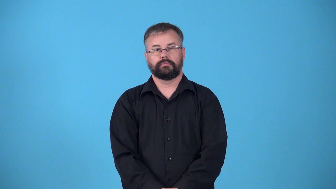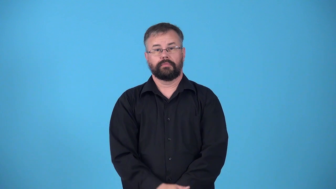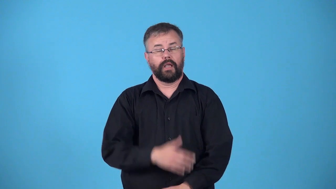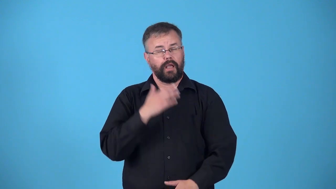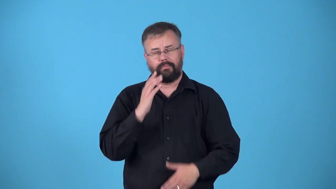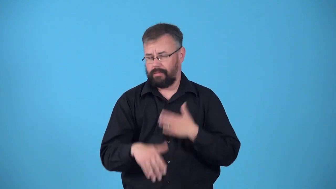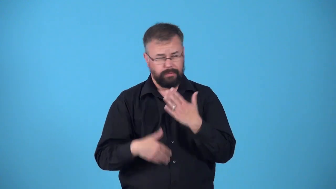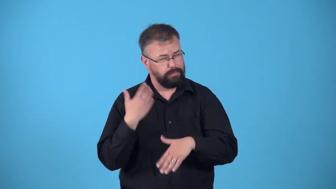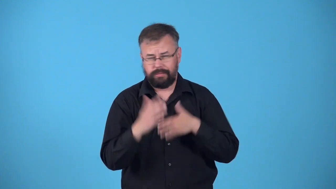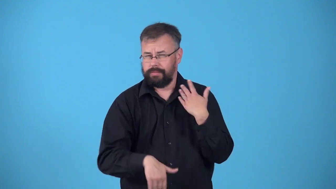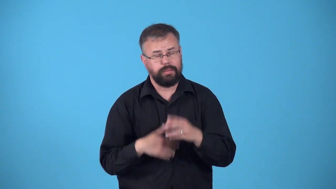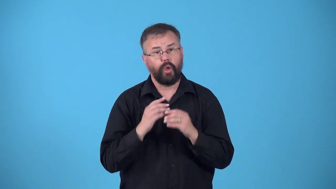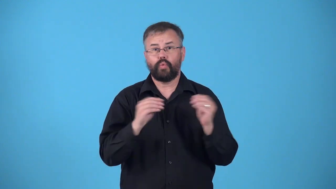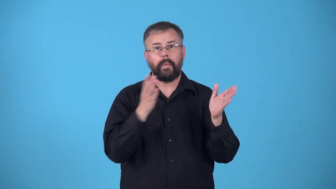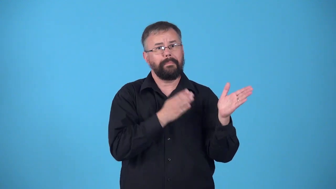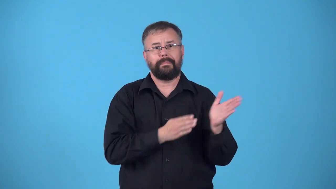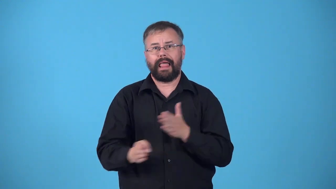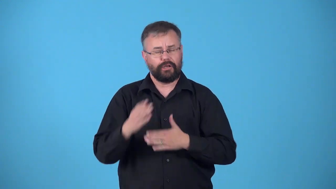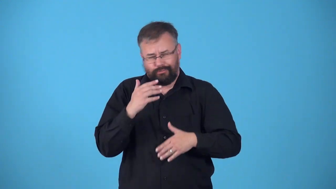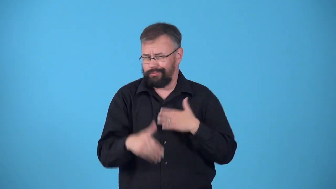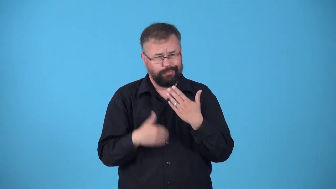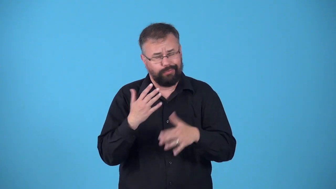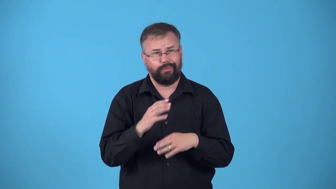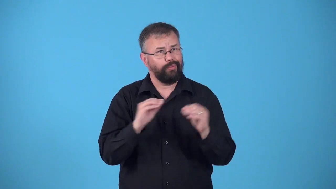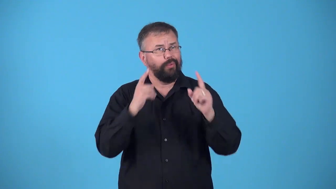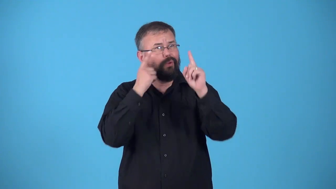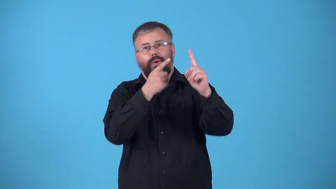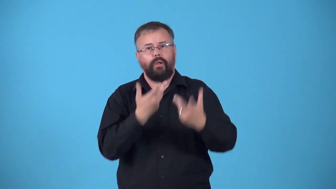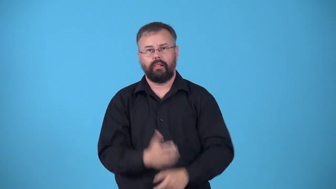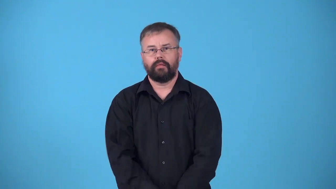muddle along, muddle through